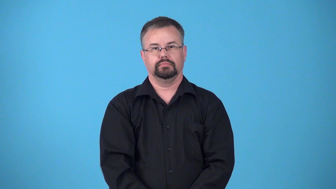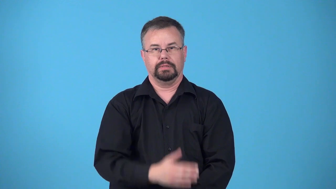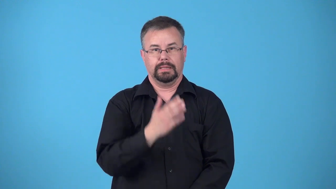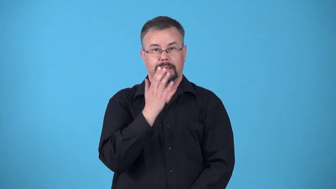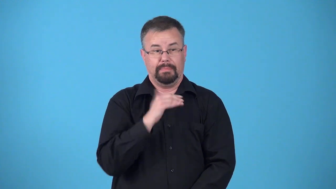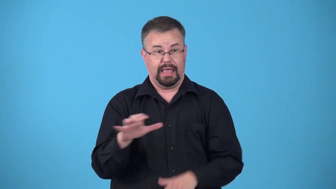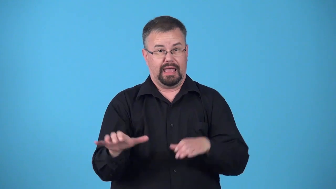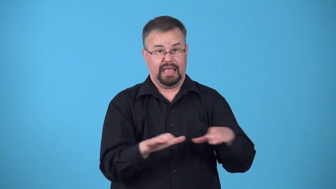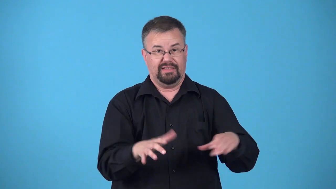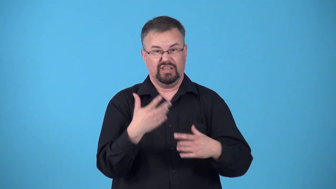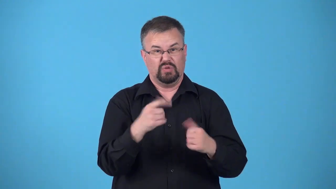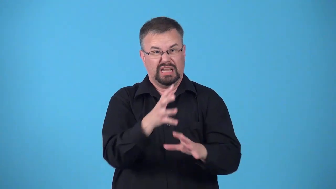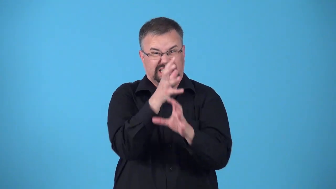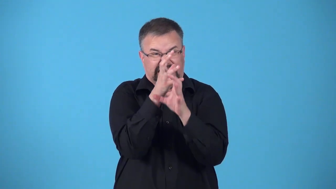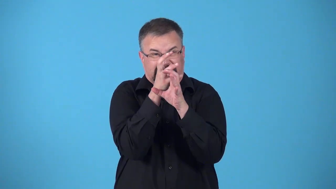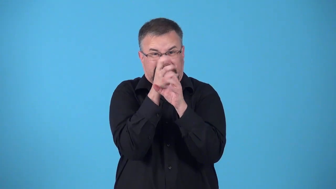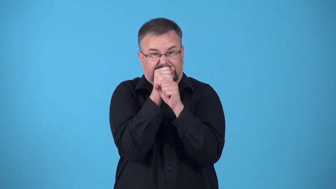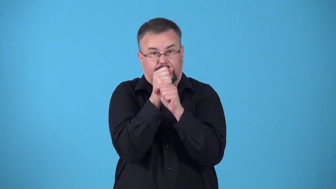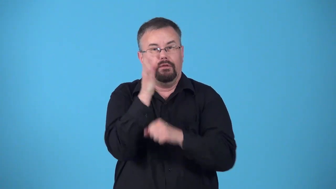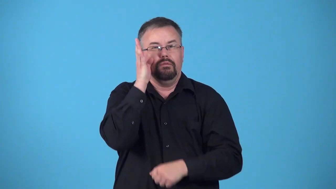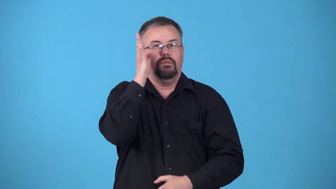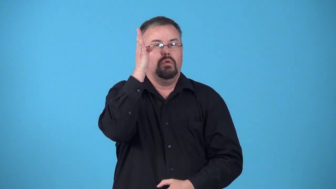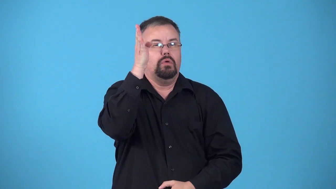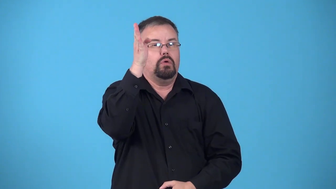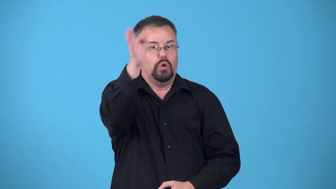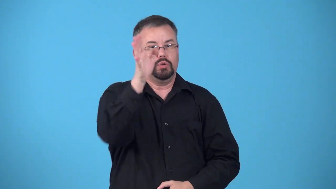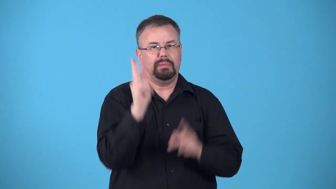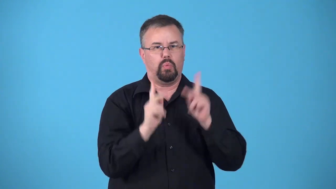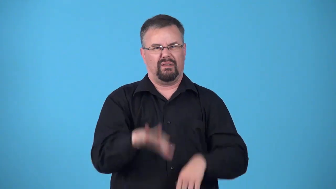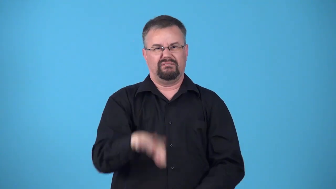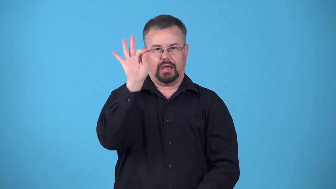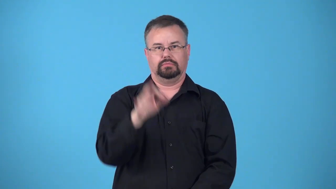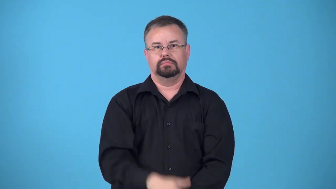murder will out